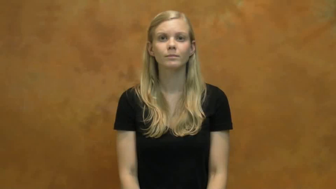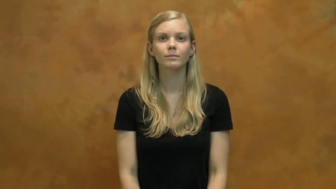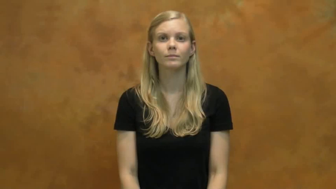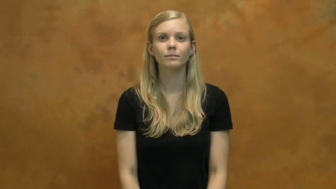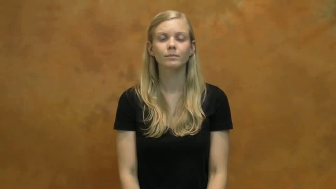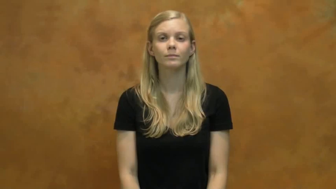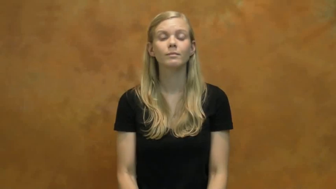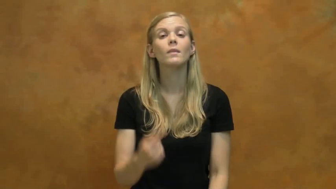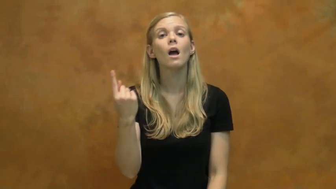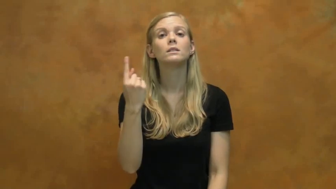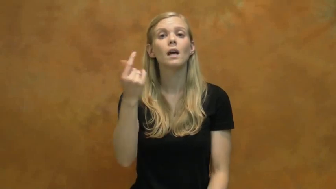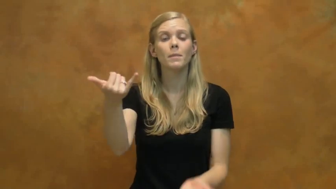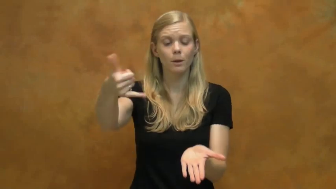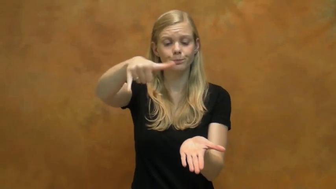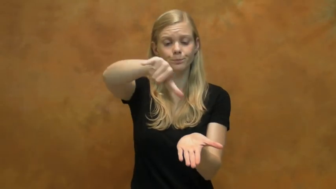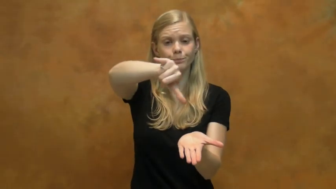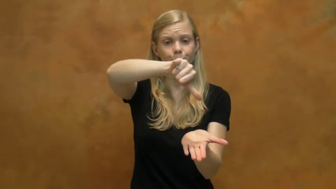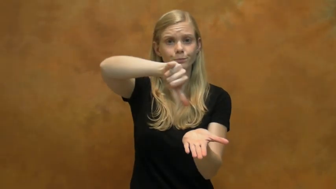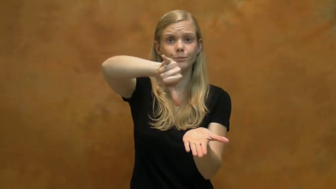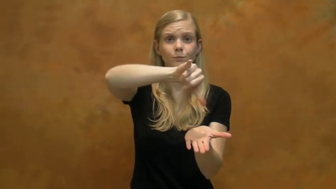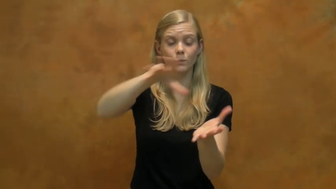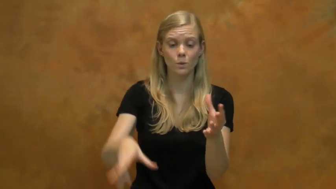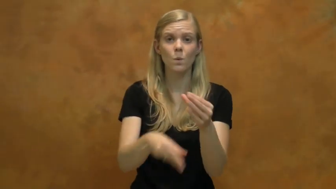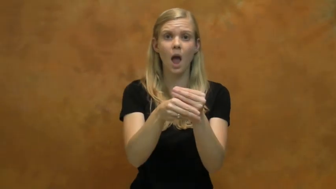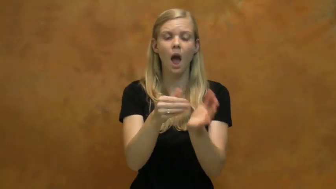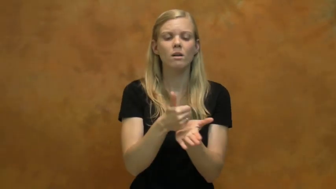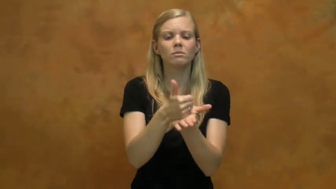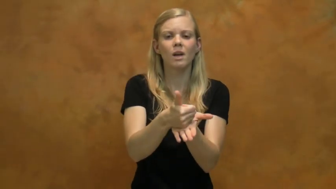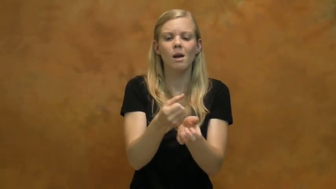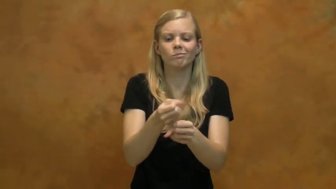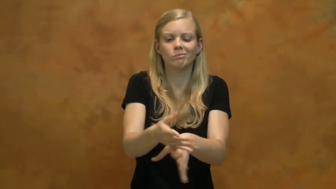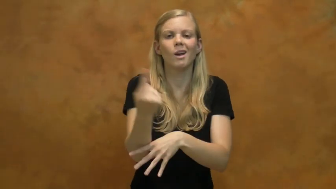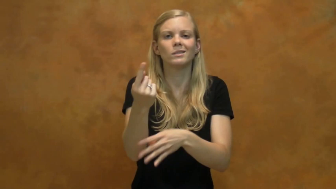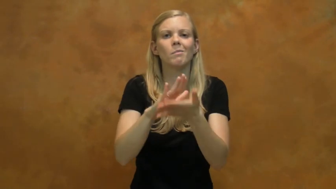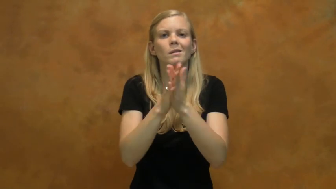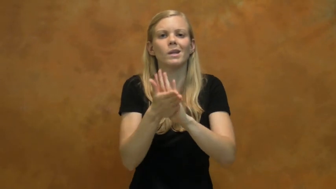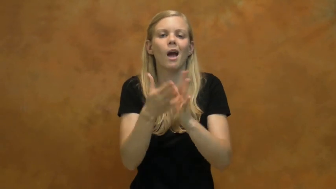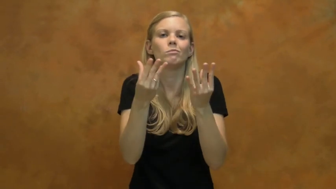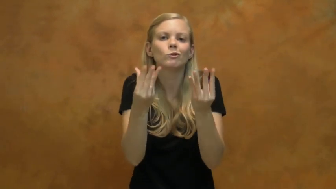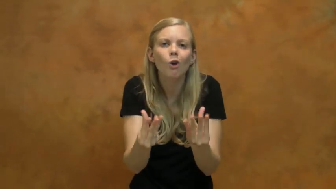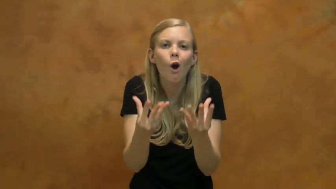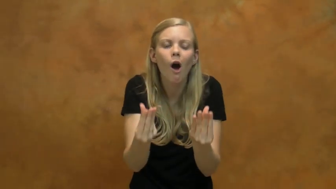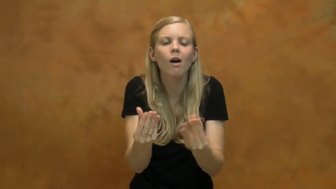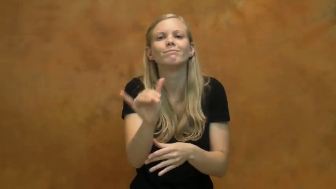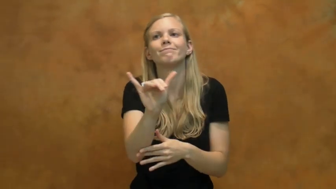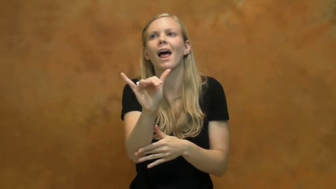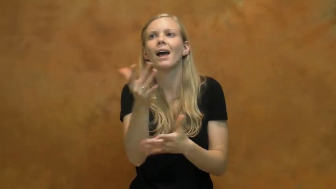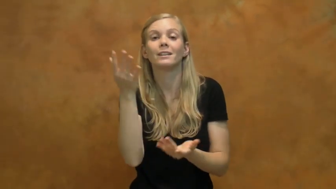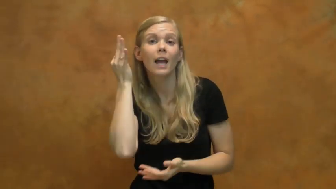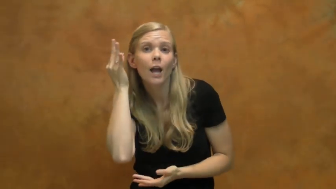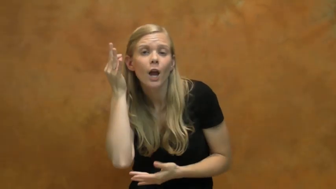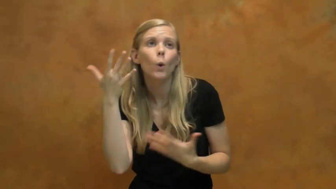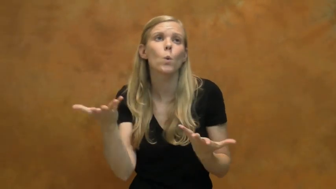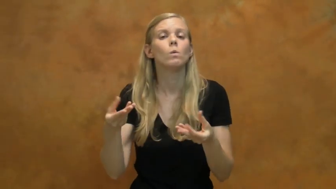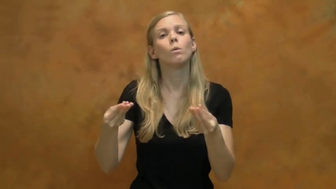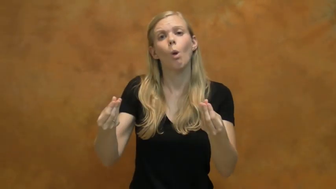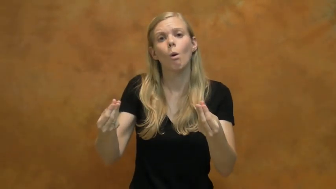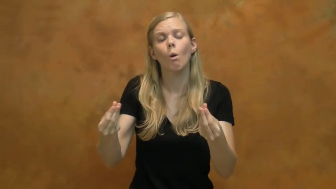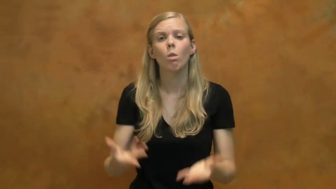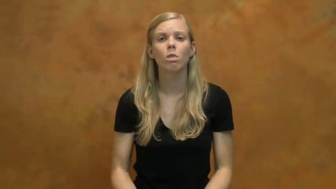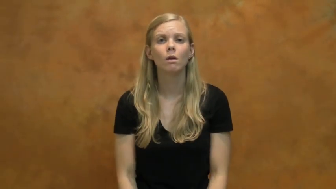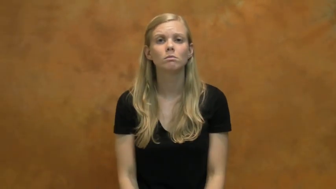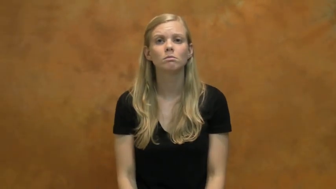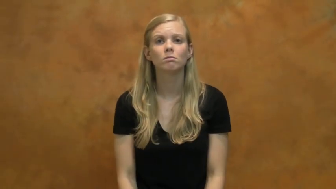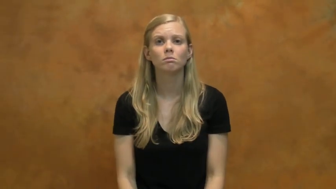conidtioner